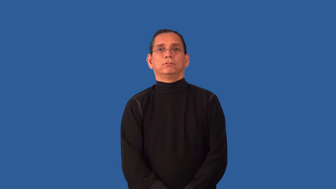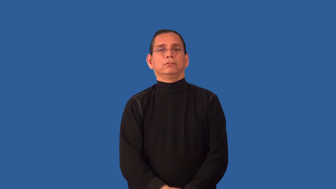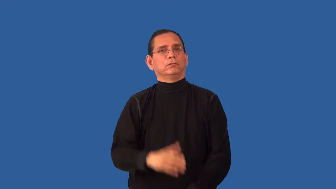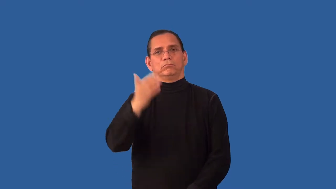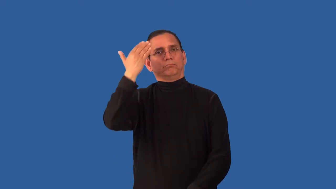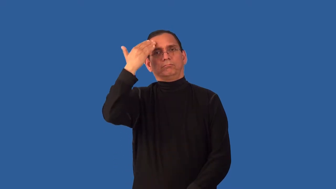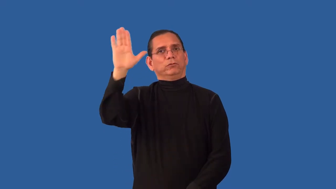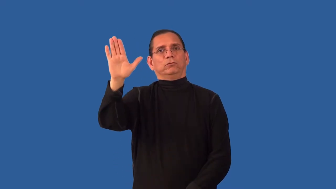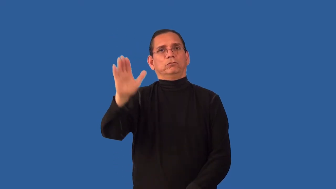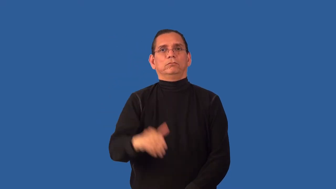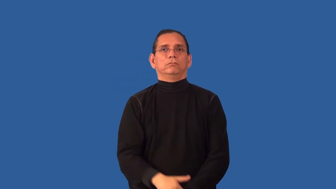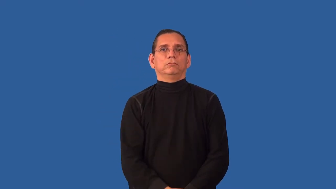uninformed